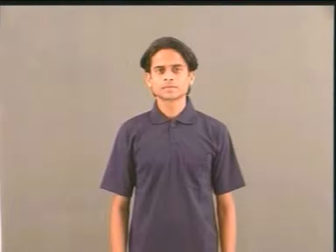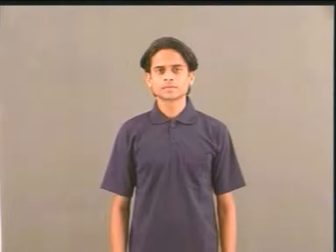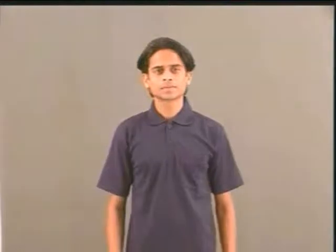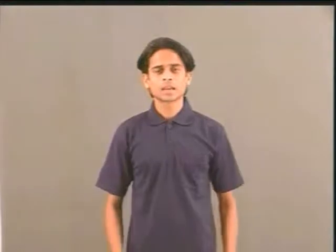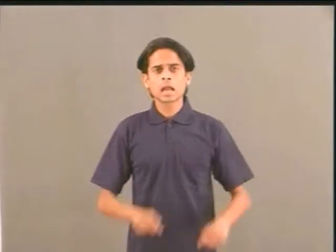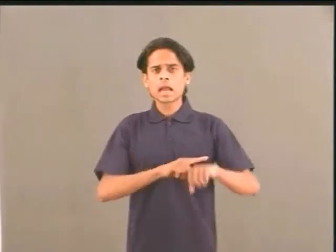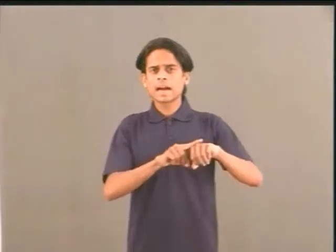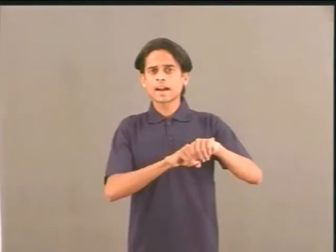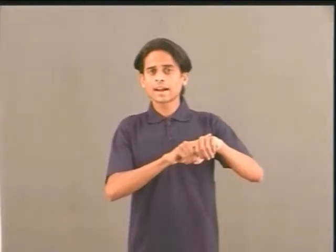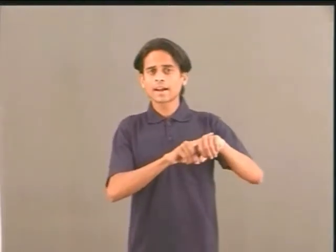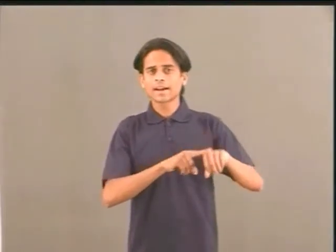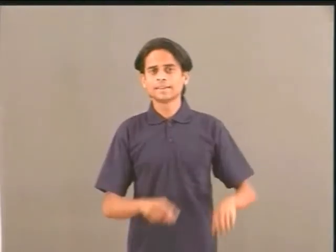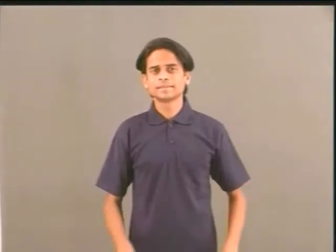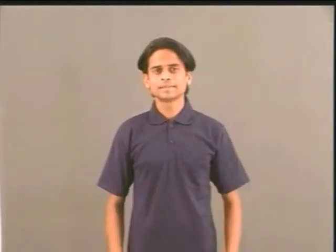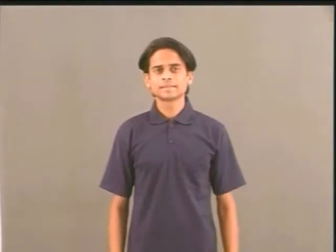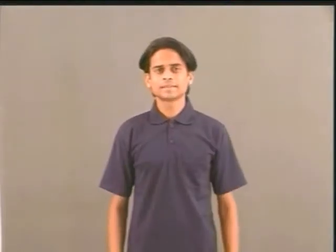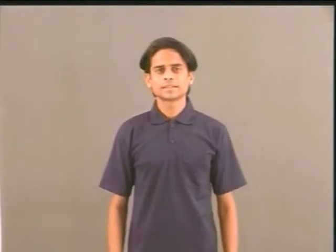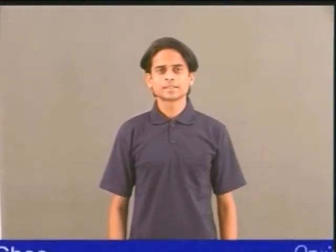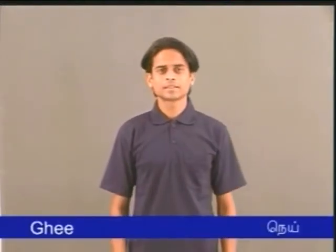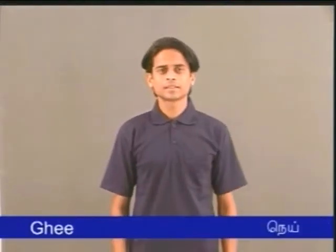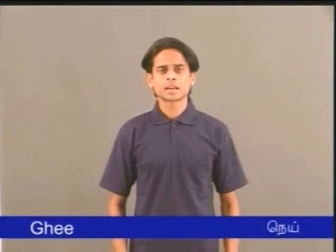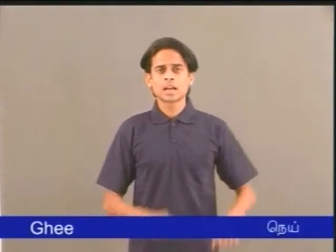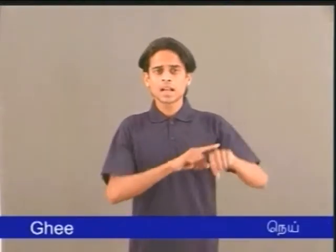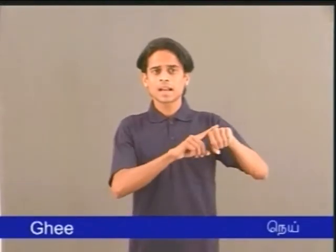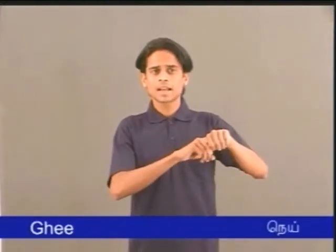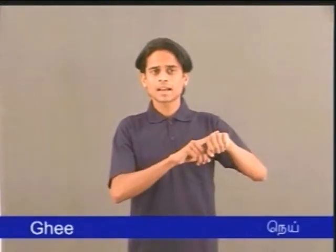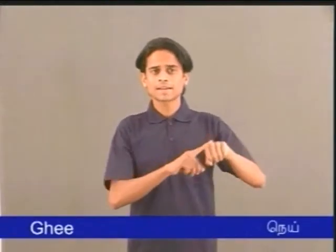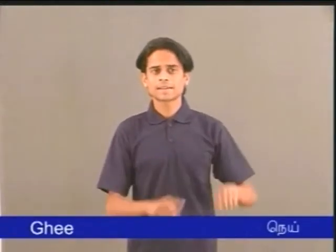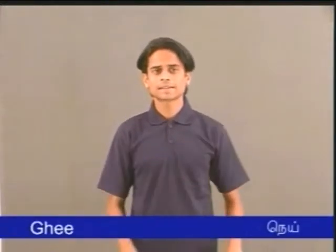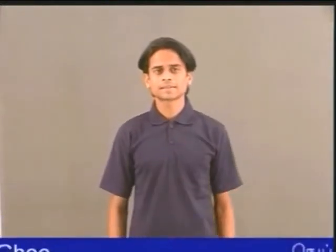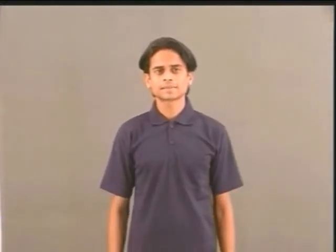ghee